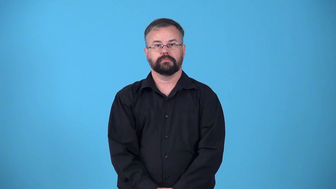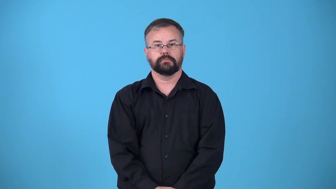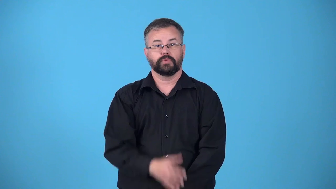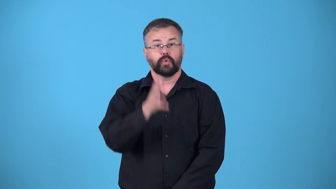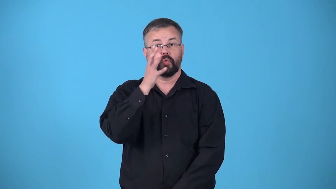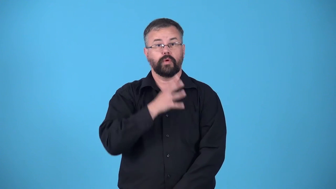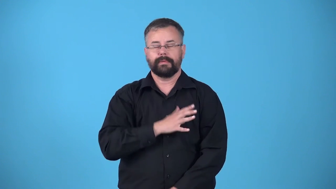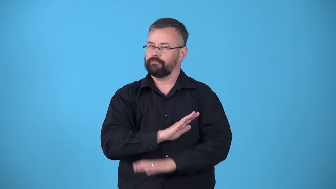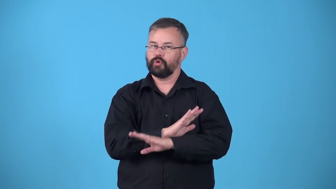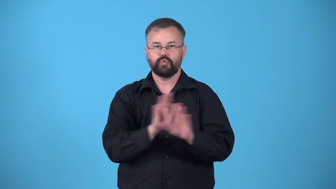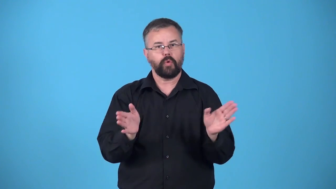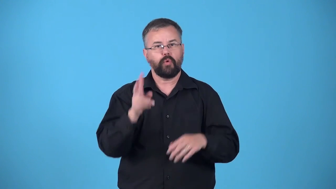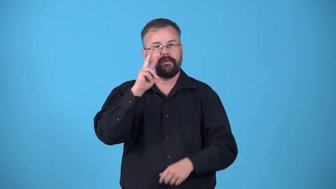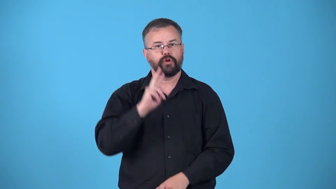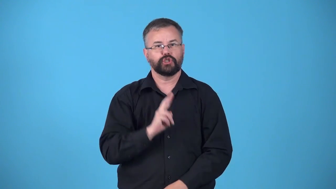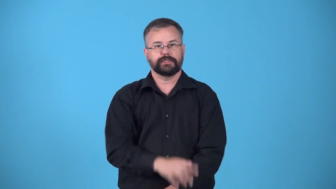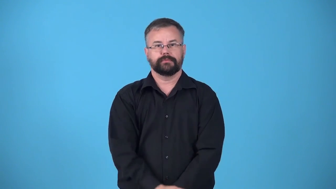fallen woman